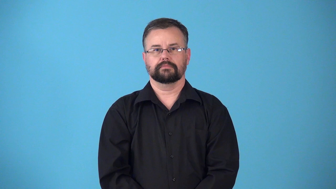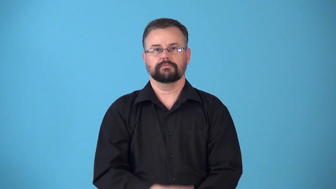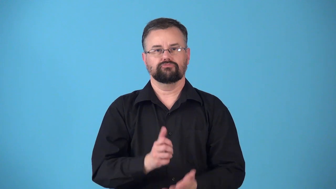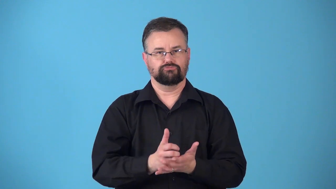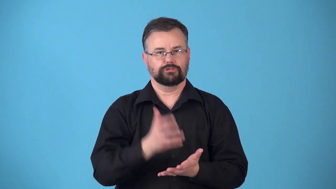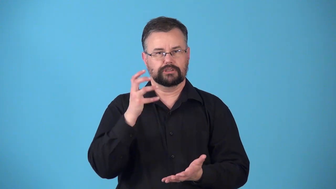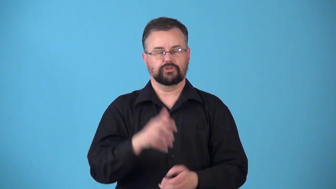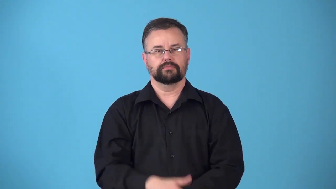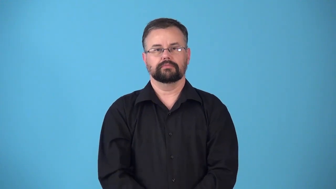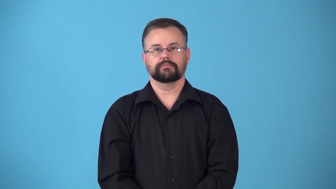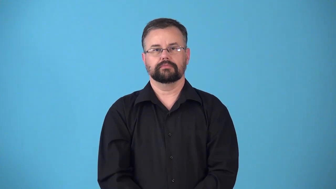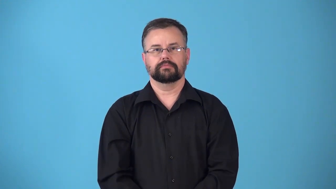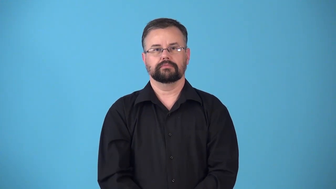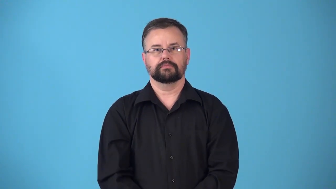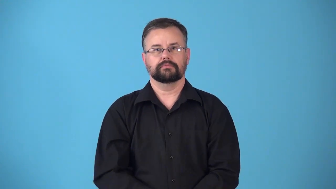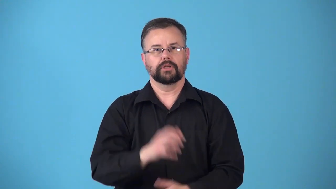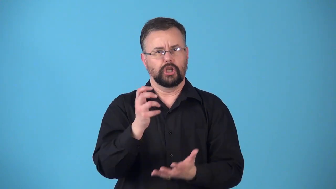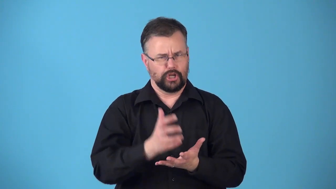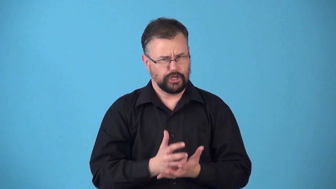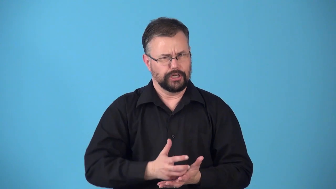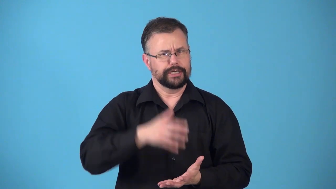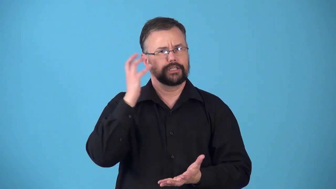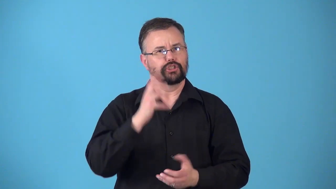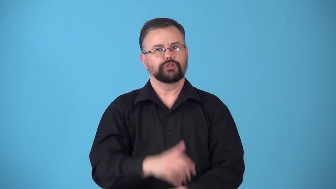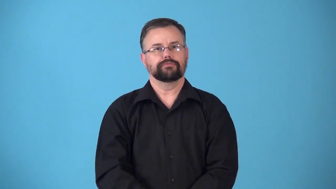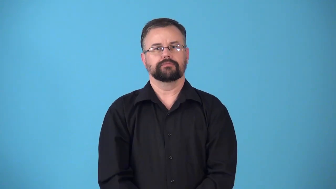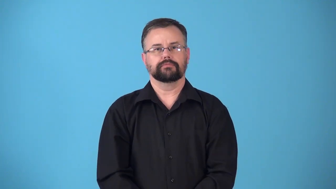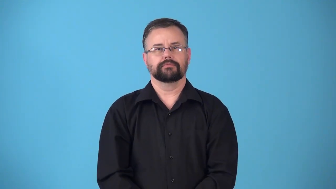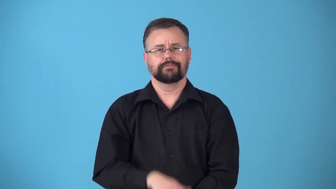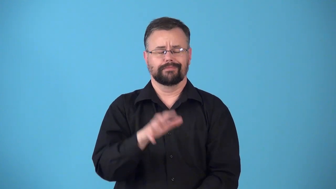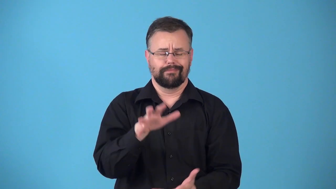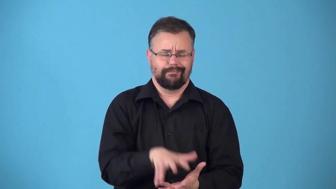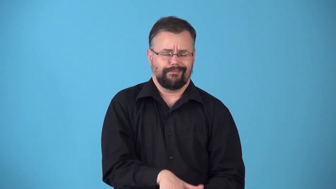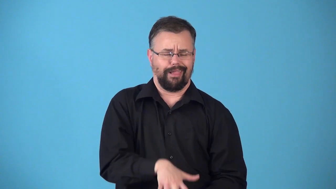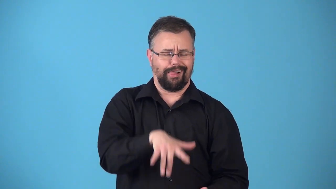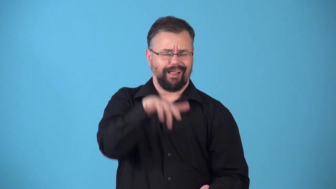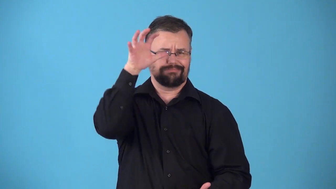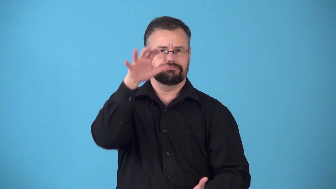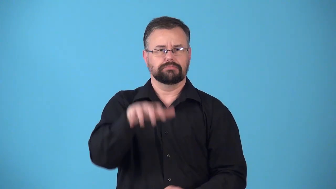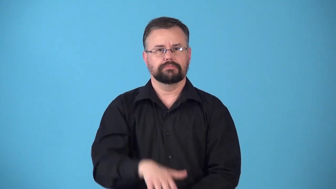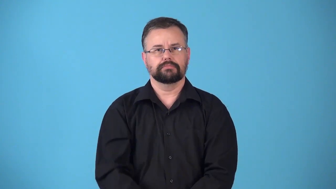rich,richer,richest,wealthier,wealthiest